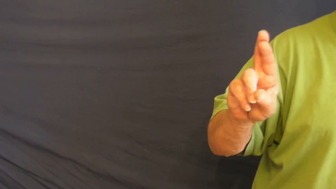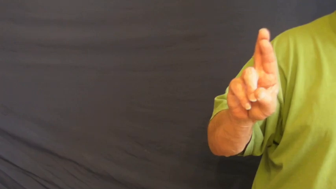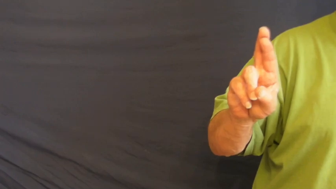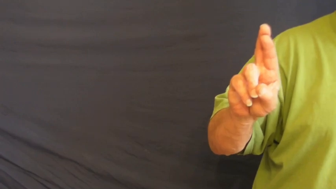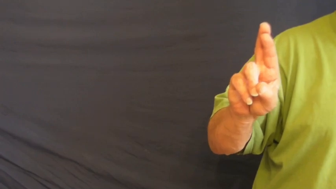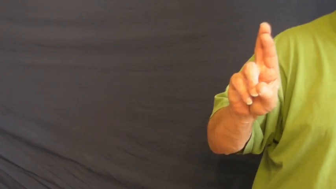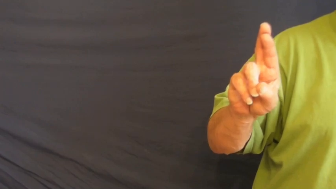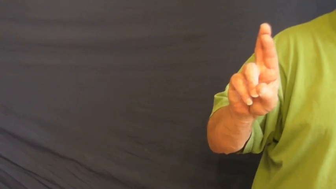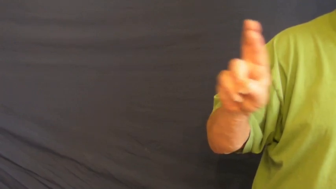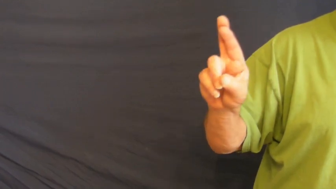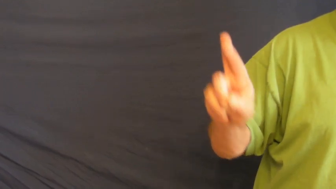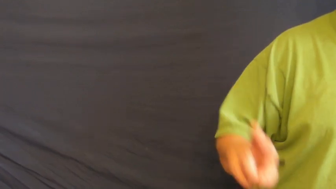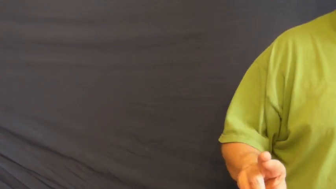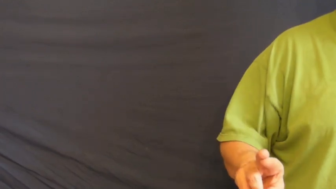Raleigh,NC,Reading,PA,Regina,CAN,Richmond,IN,KY,VA,Riverside,CA,Rochester,,NY